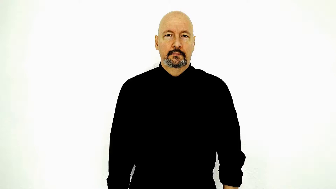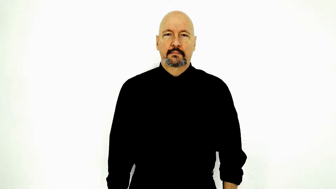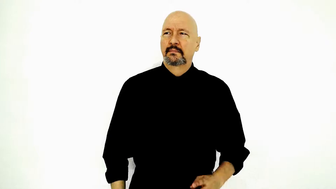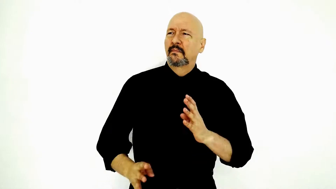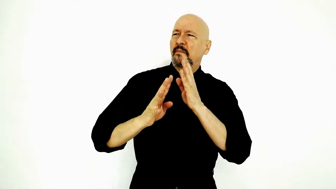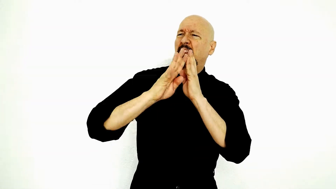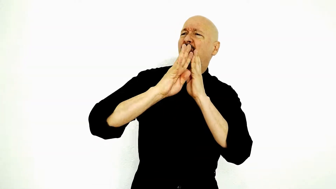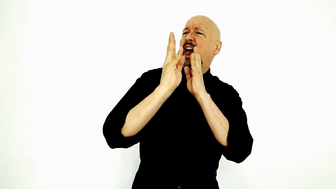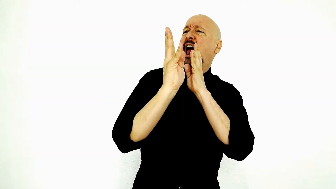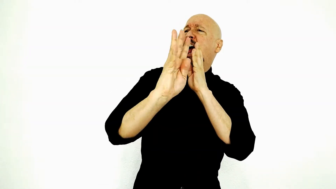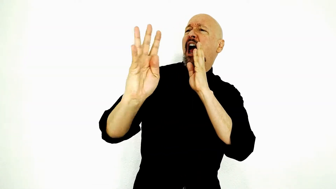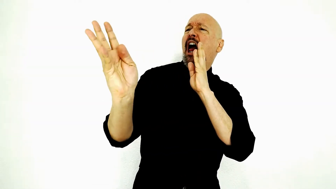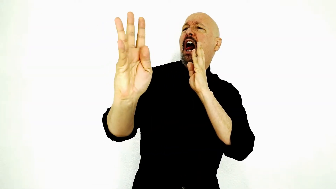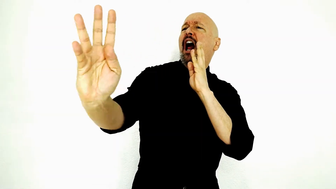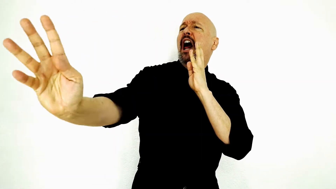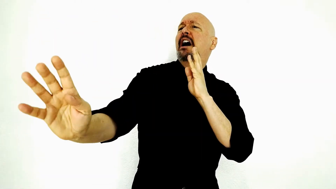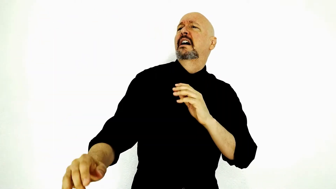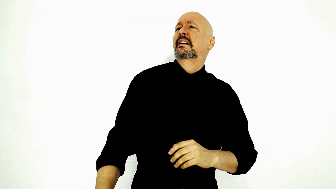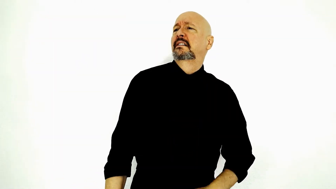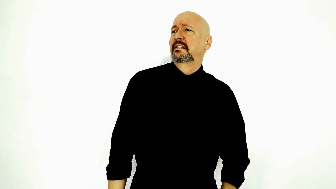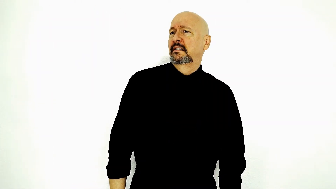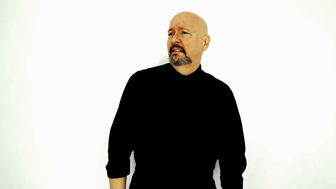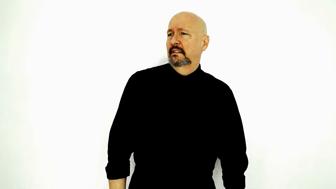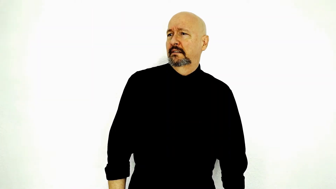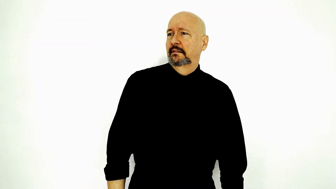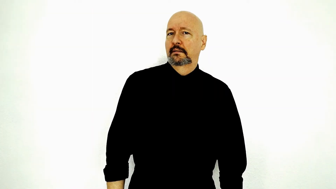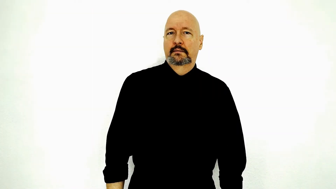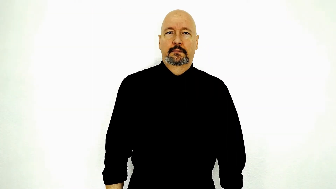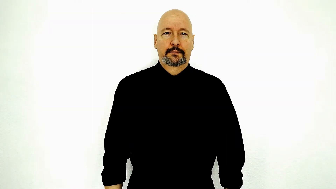a very-long line of people snaking off into the distance